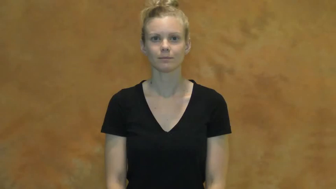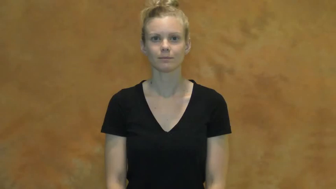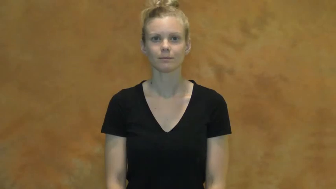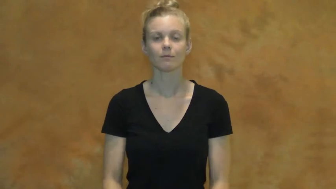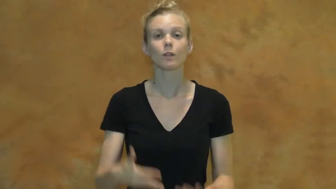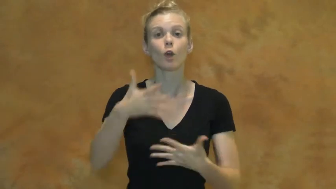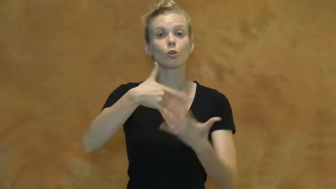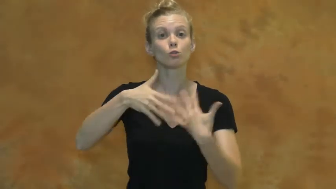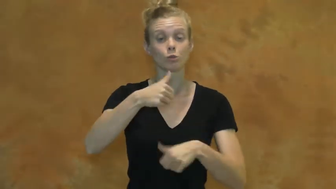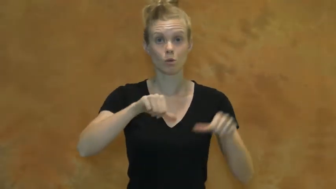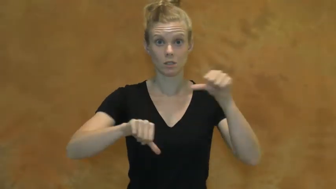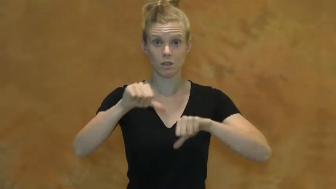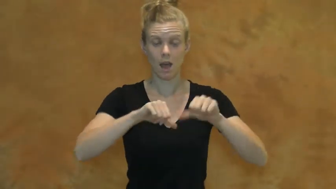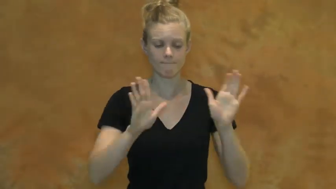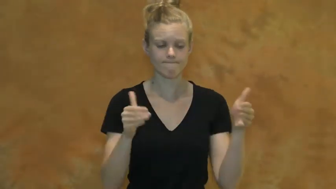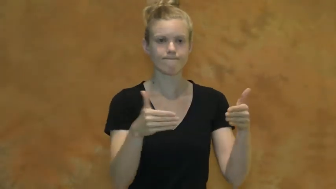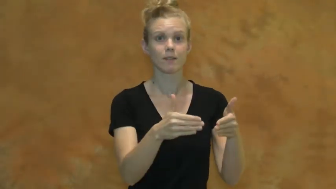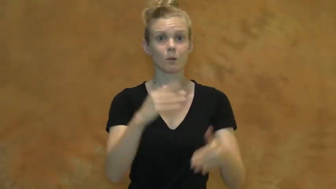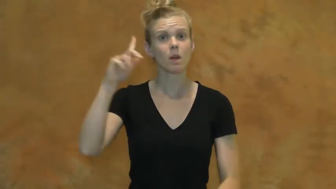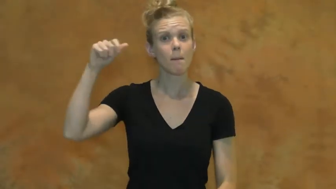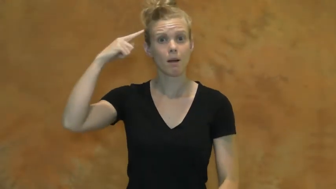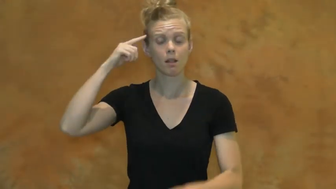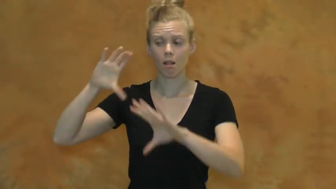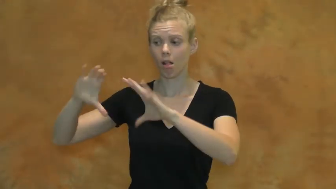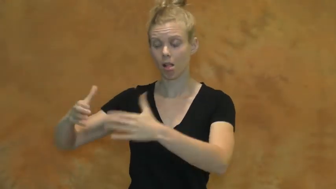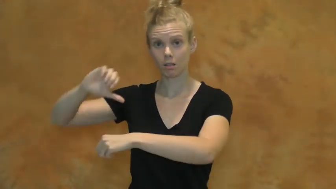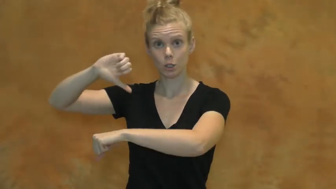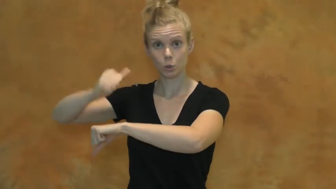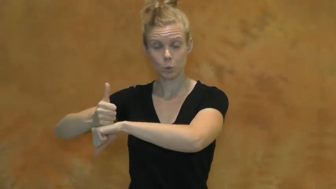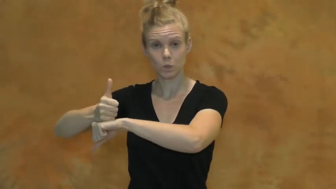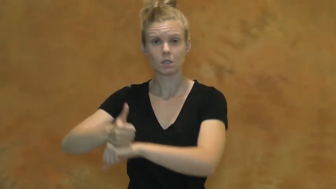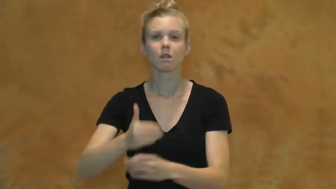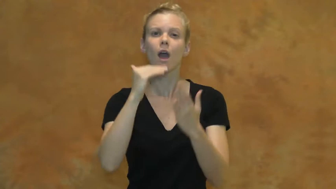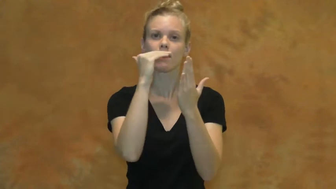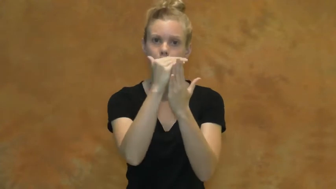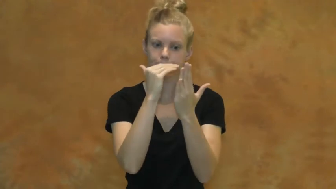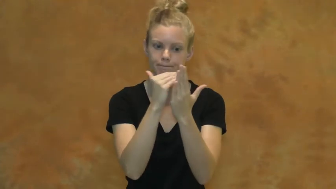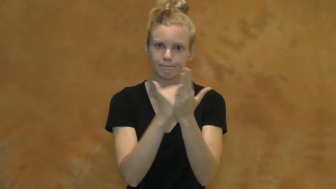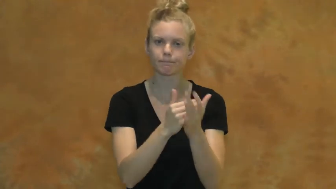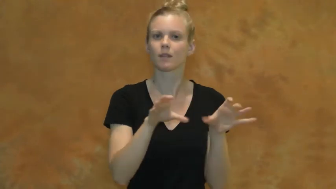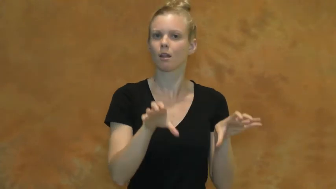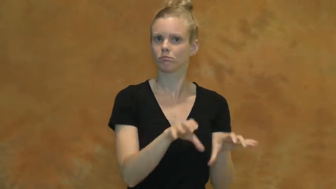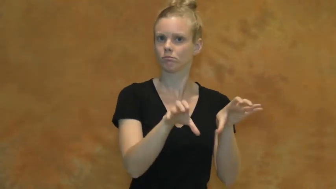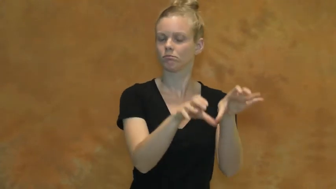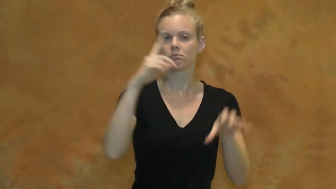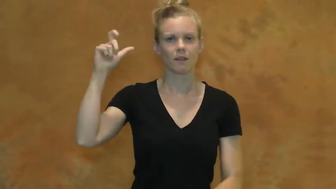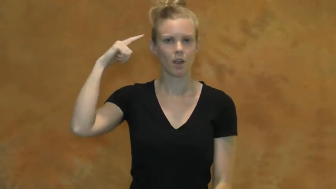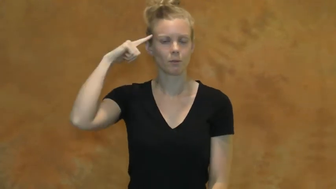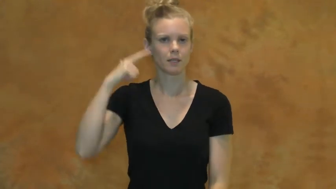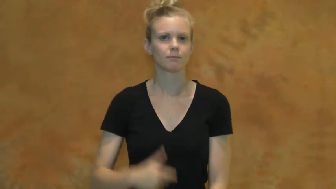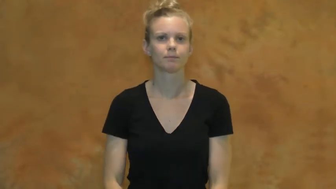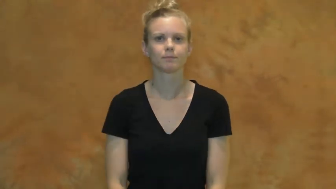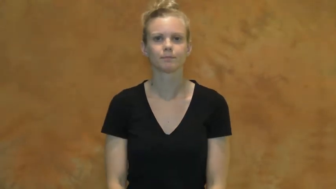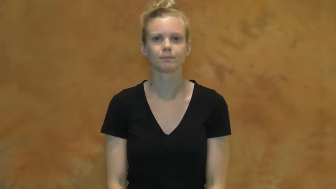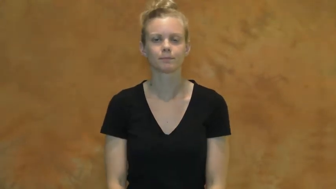political science